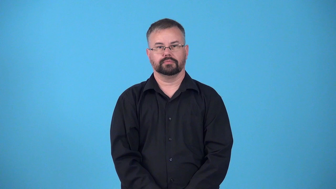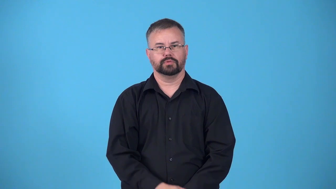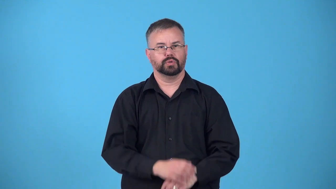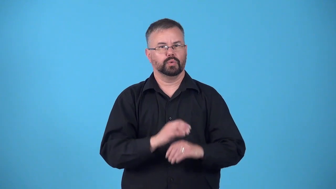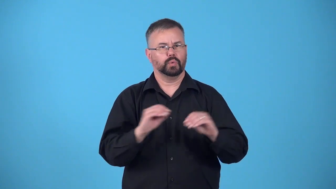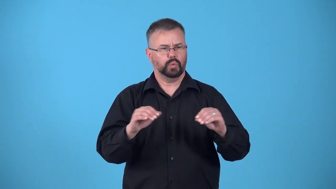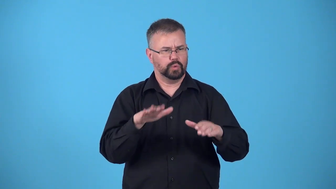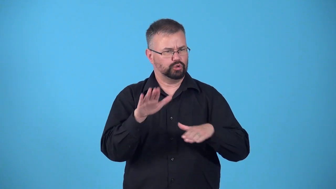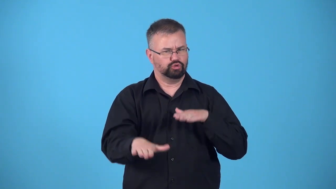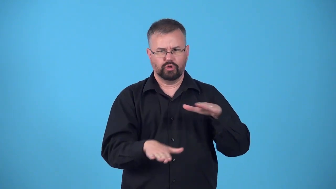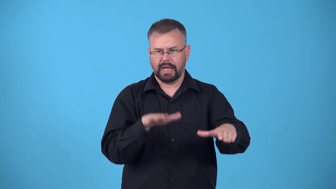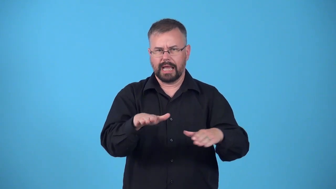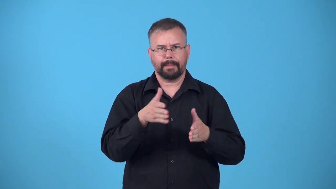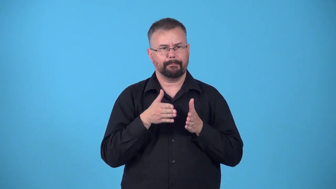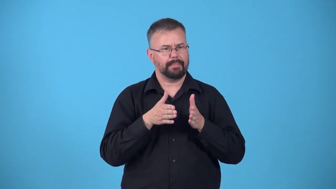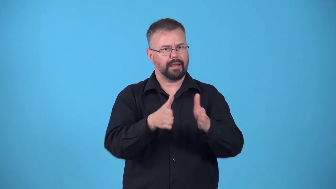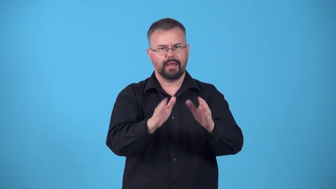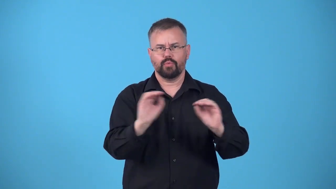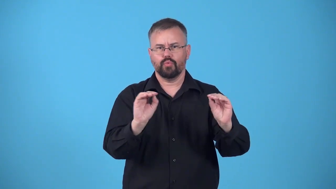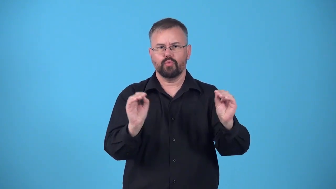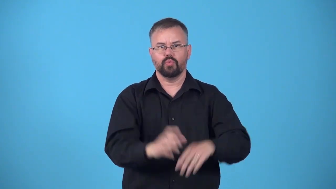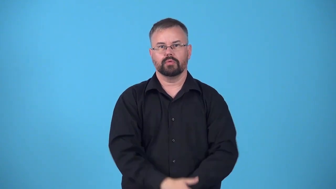trackless path